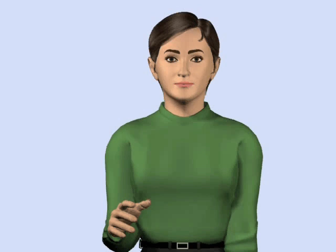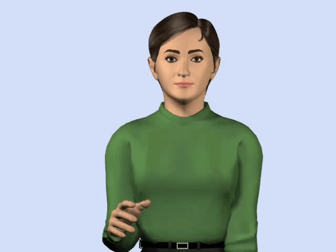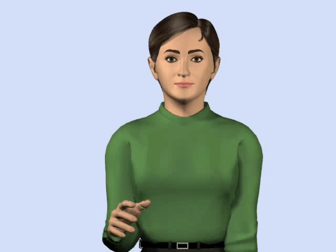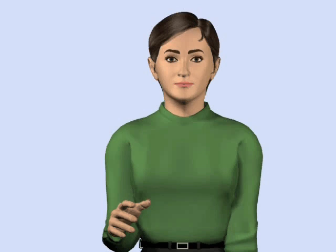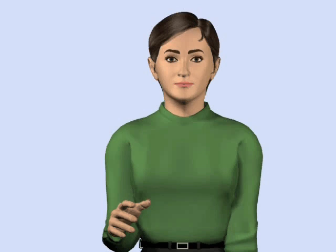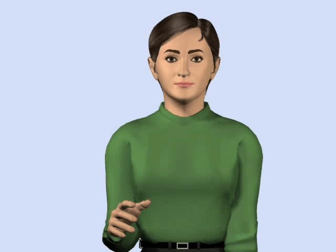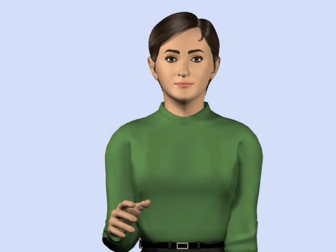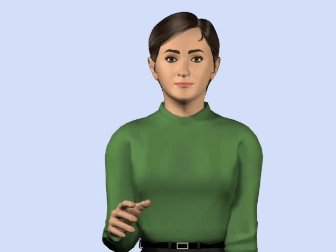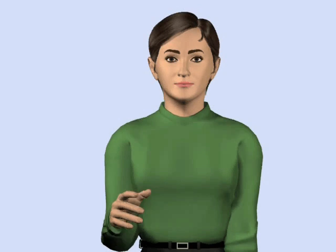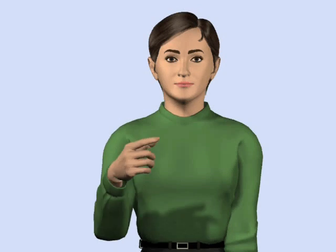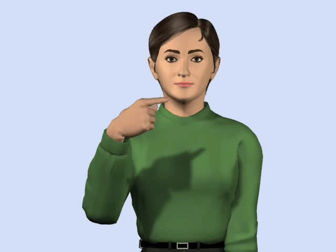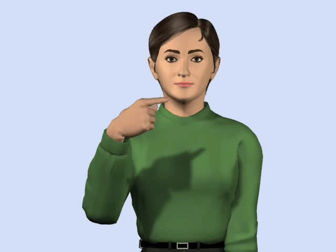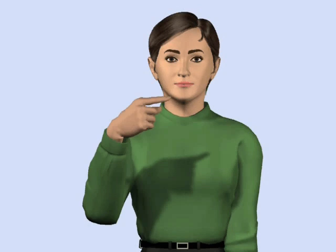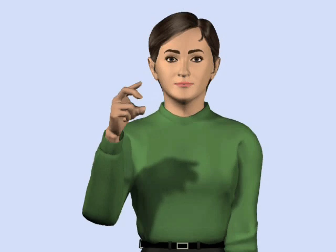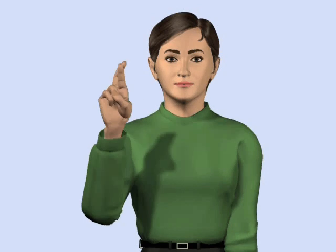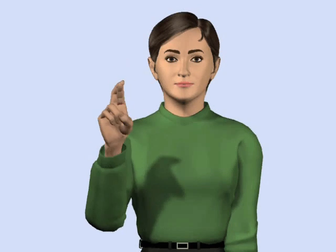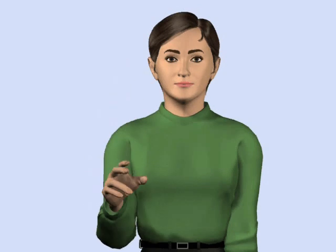Grand Rapids,MI